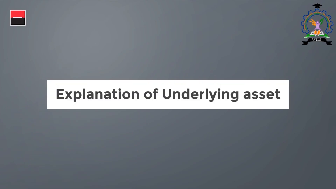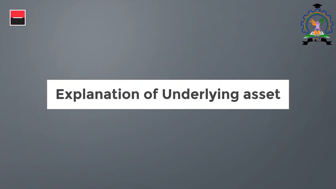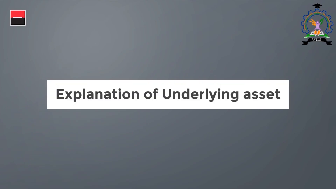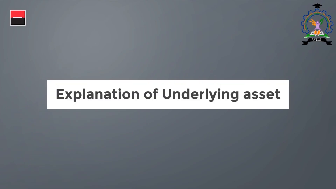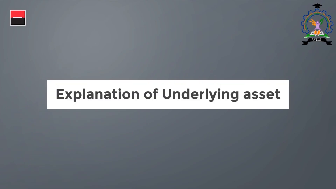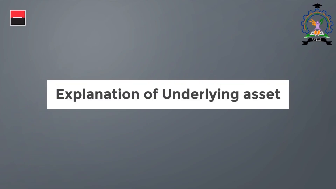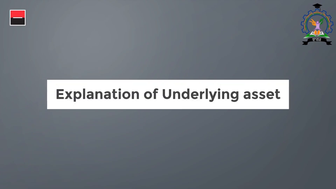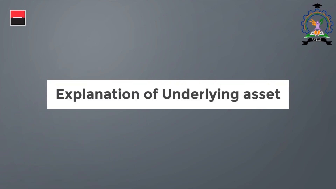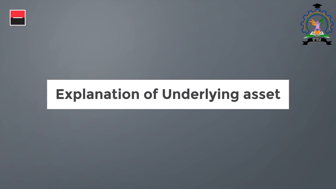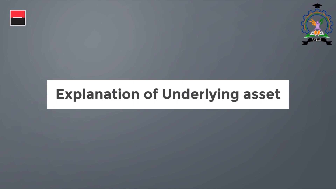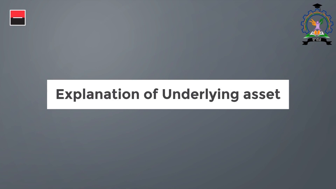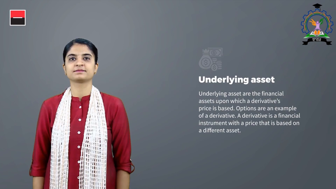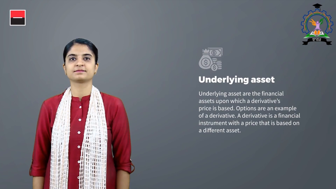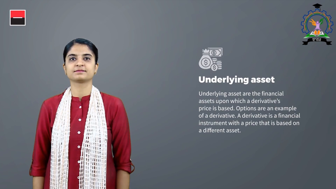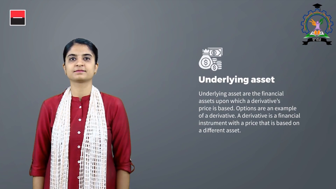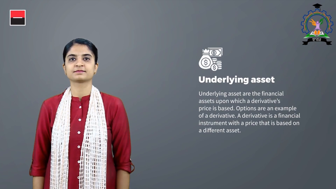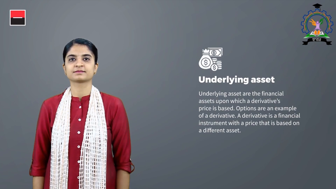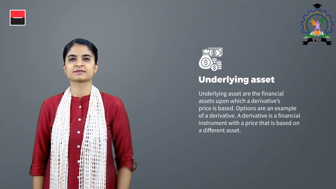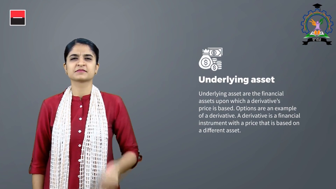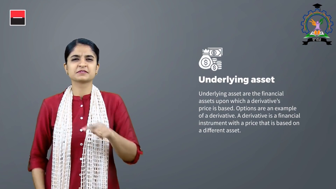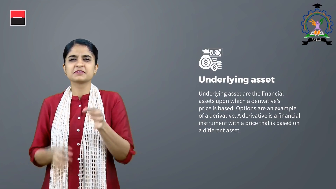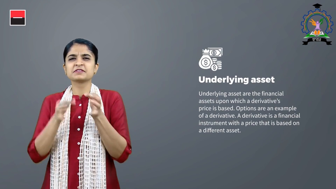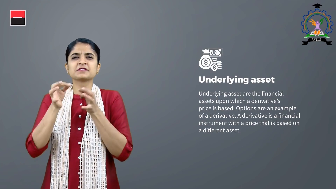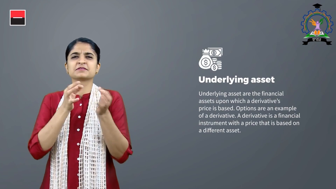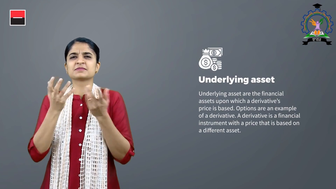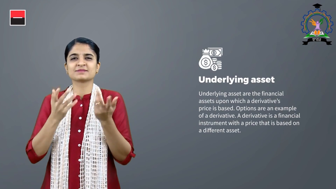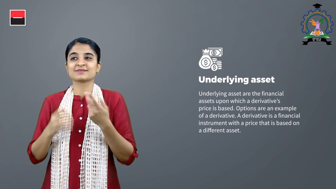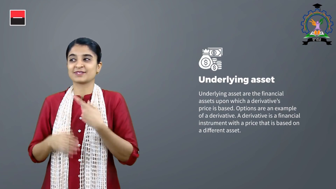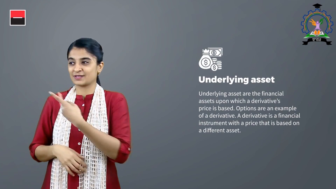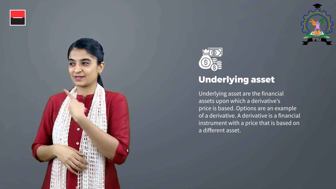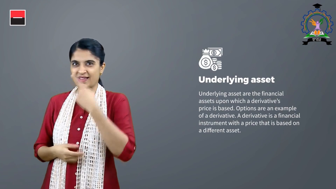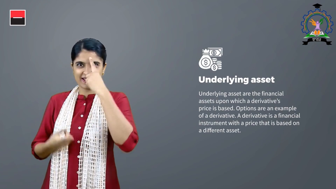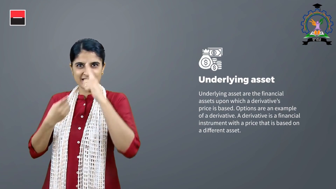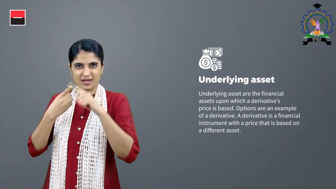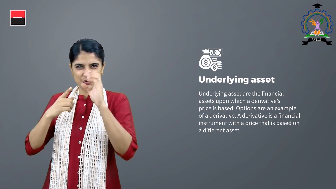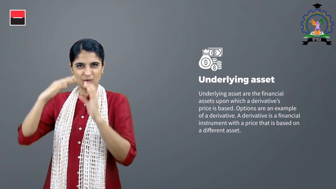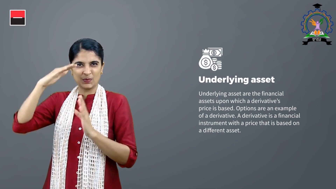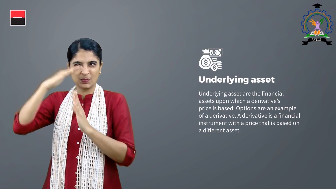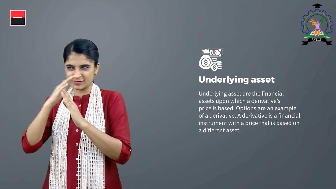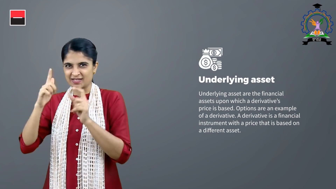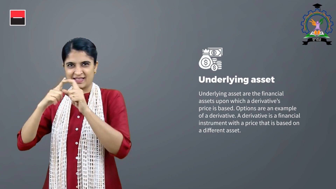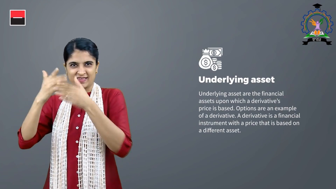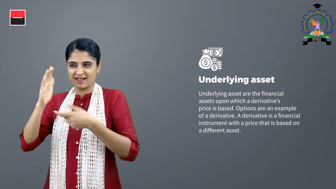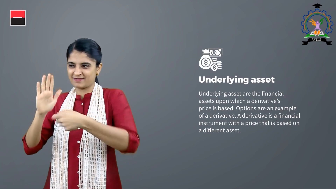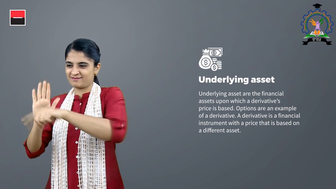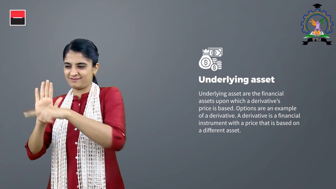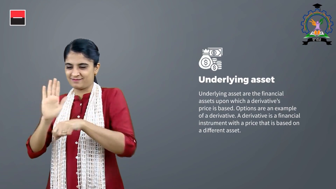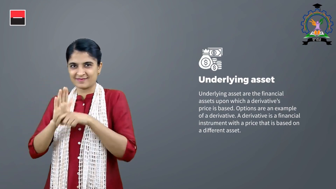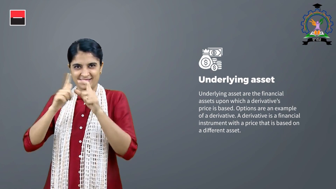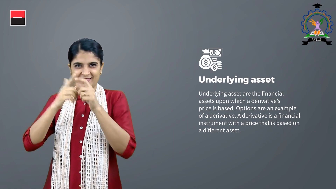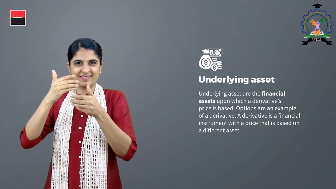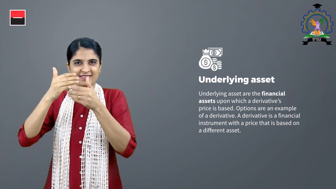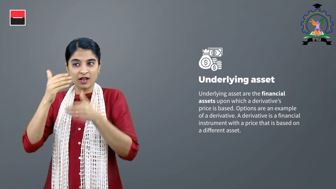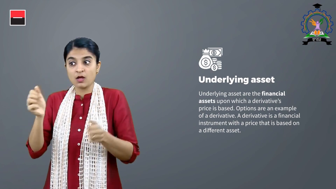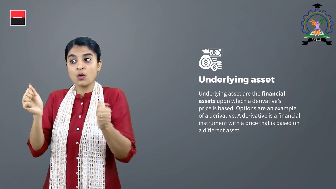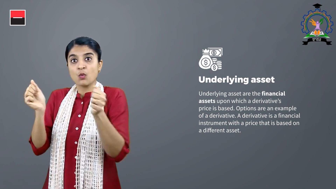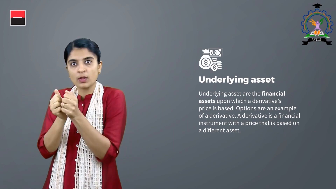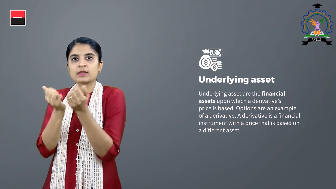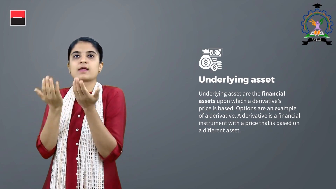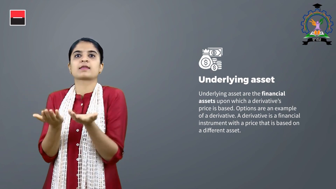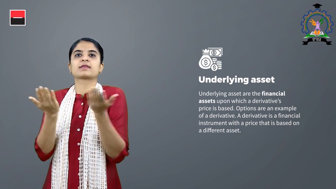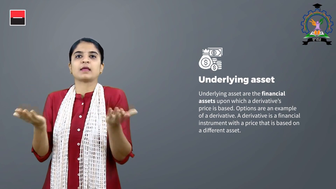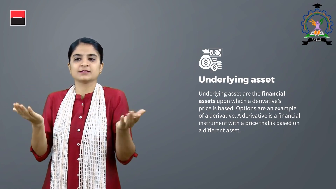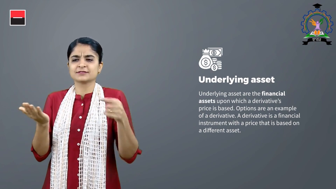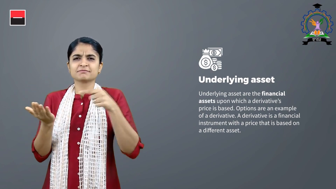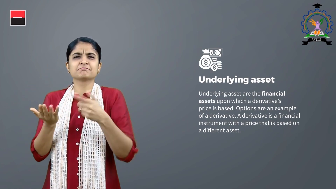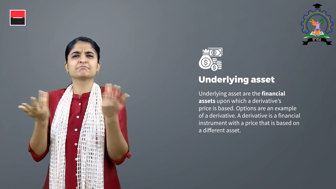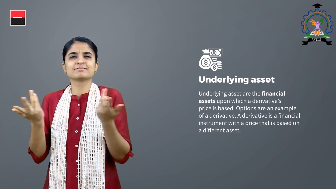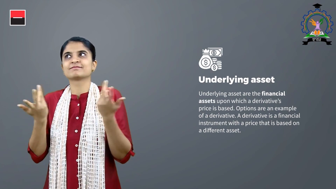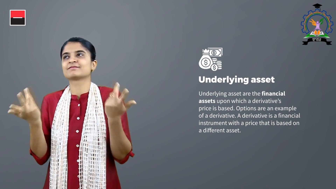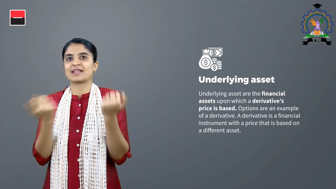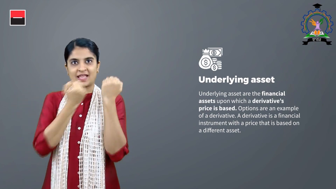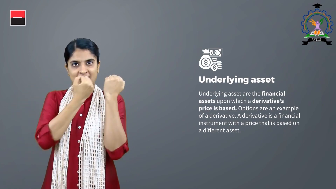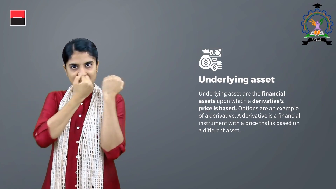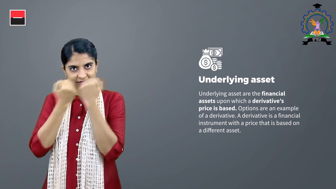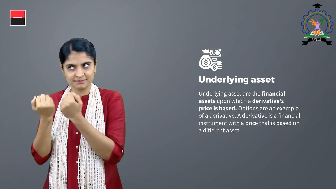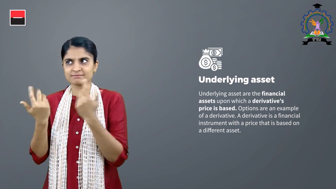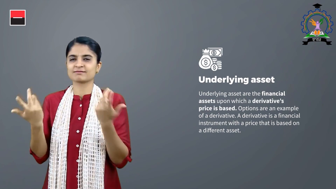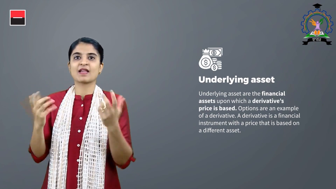Underlying Asset